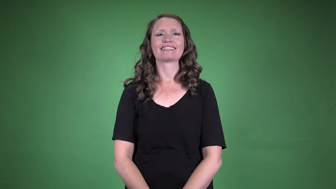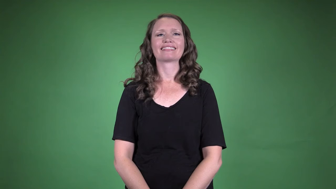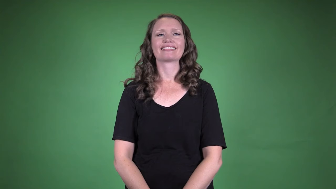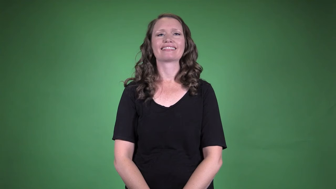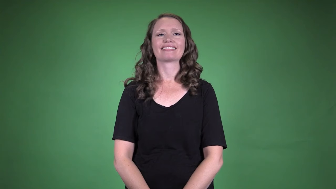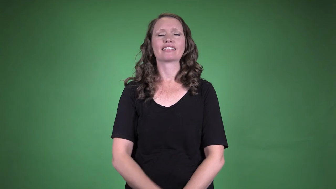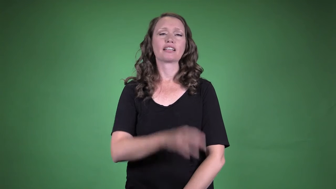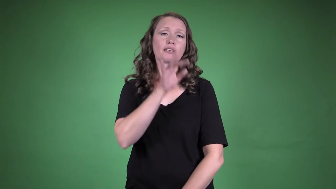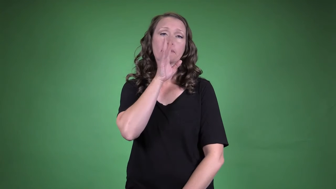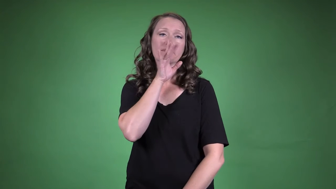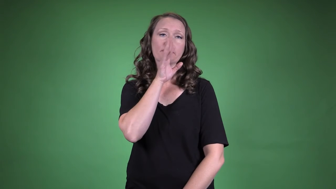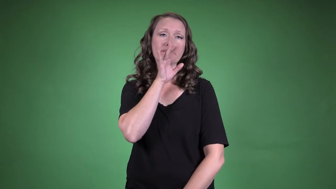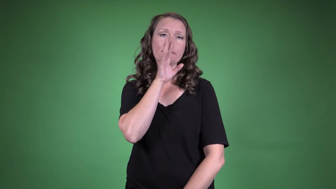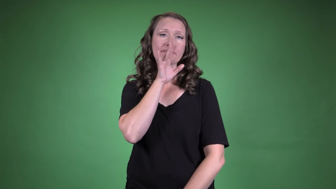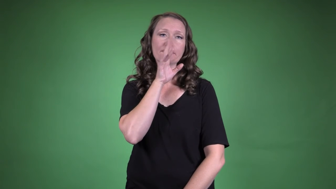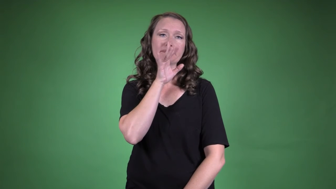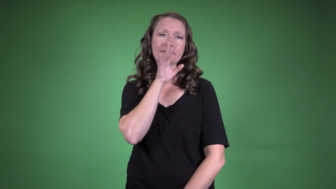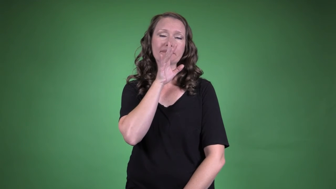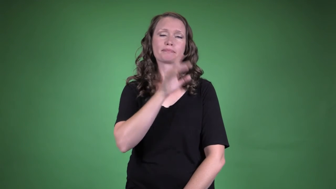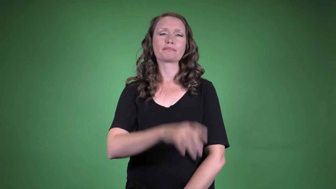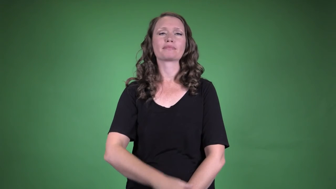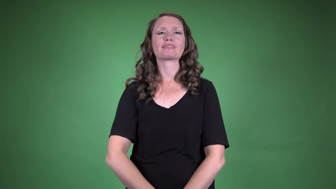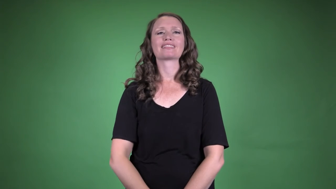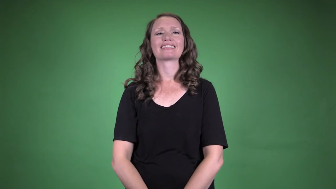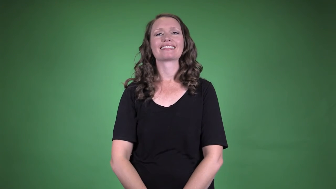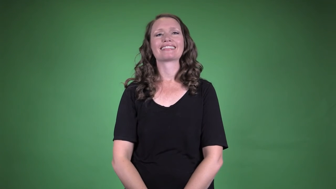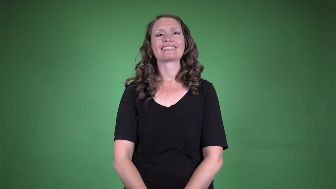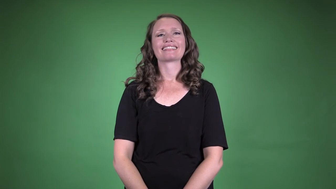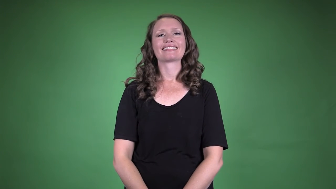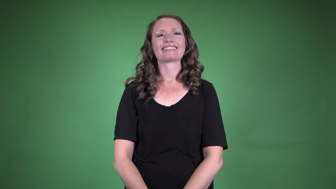speak